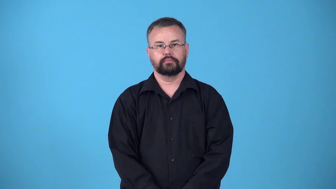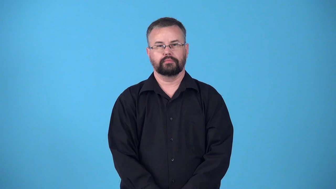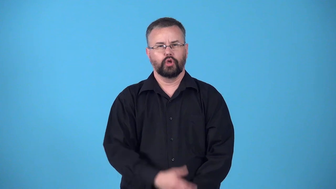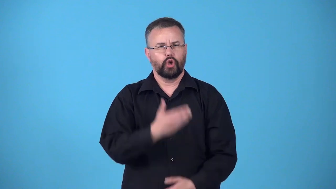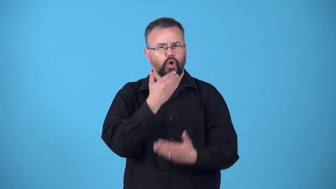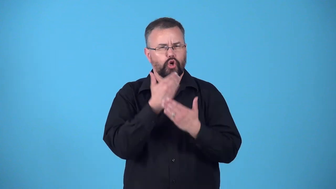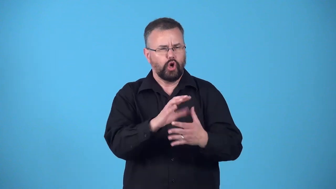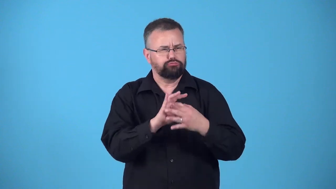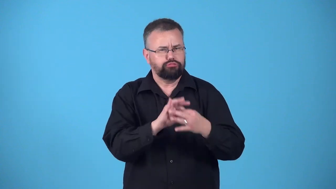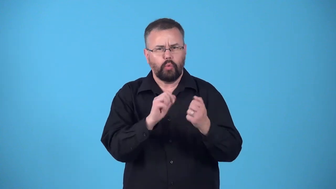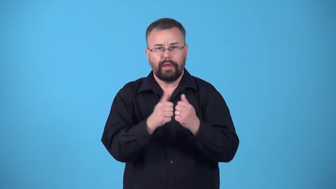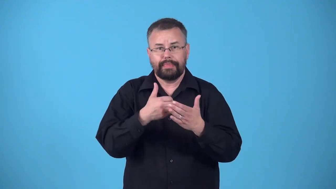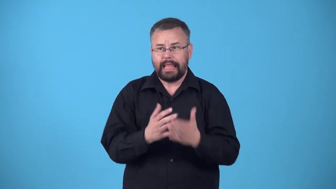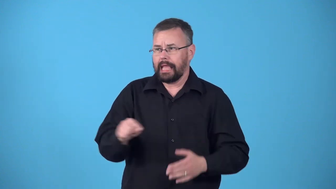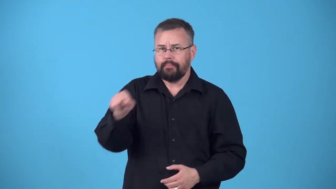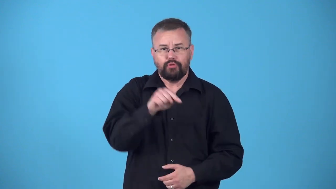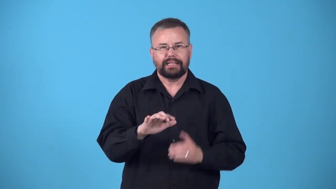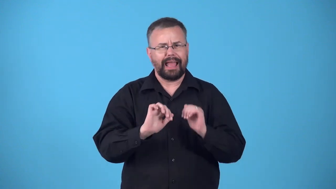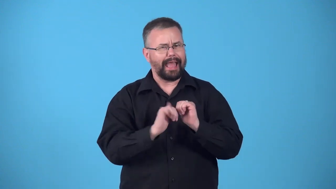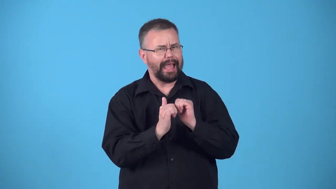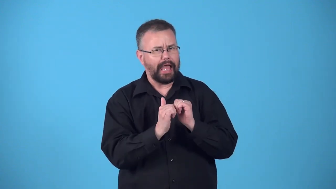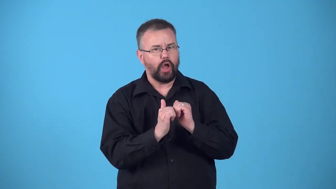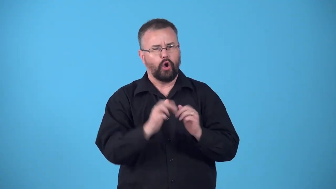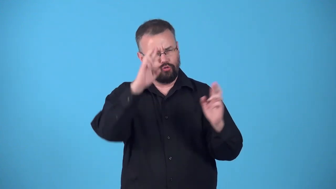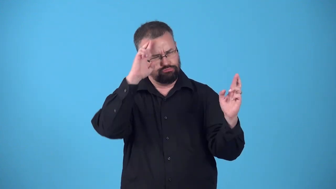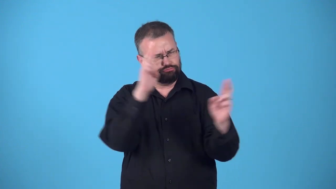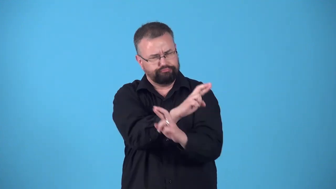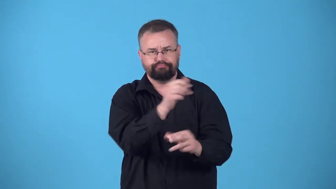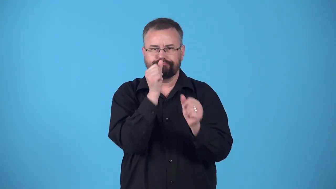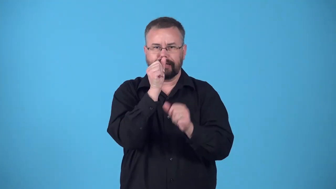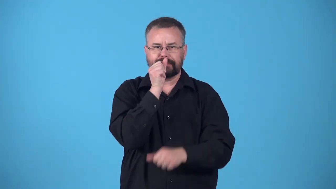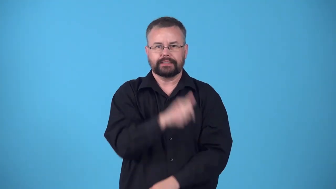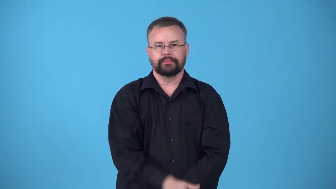good walls make good neighbours